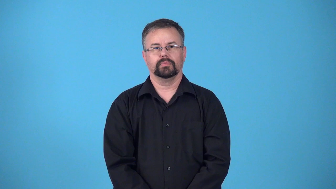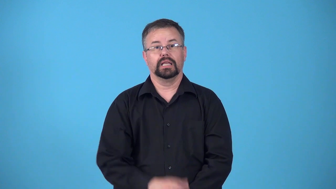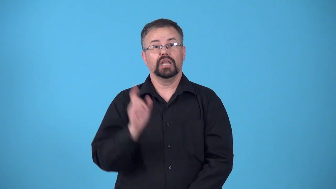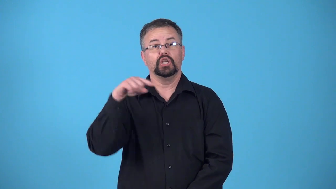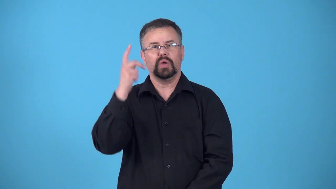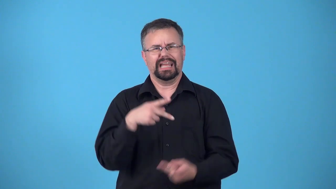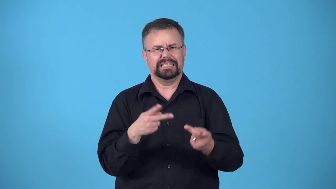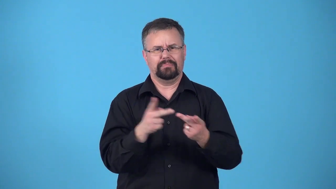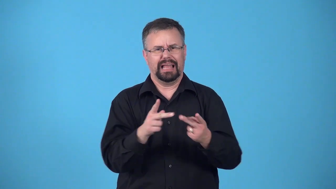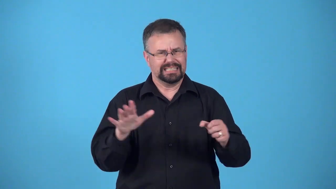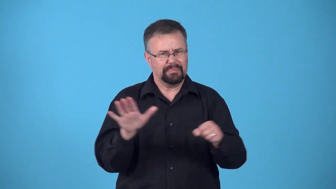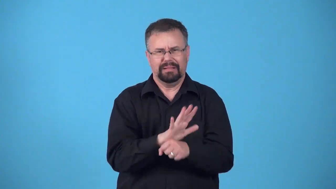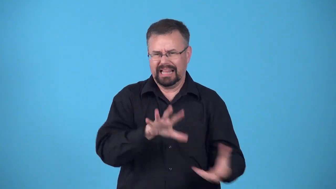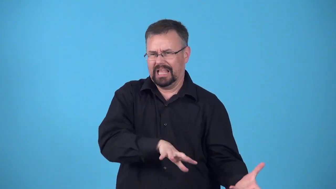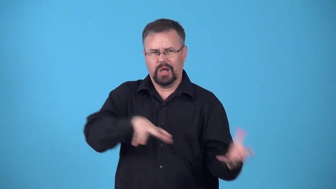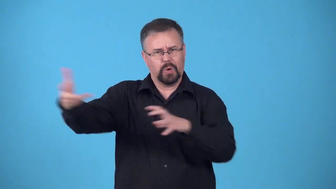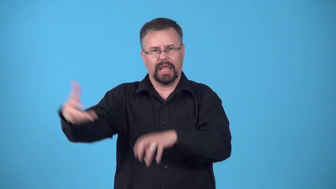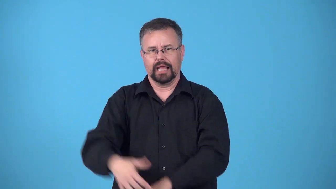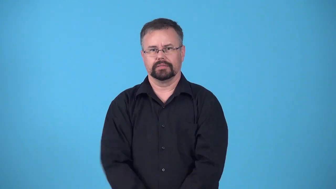what a zoo